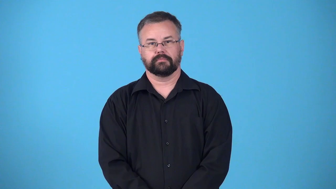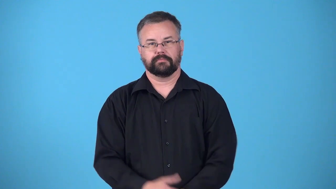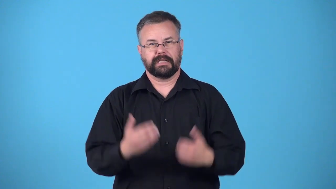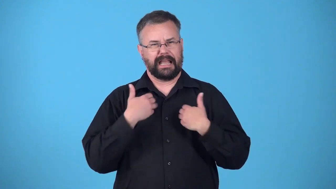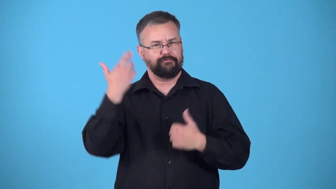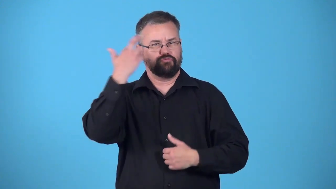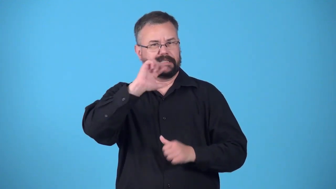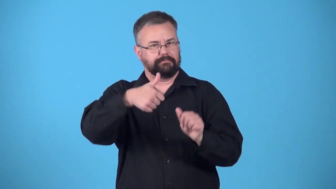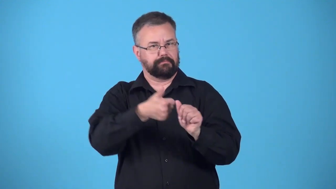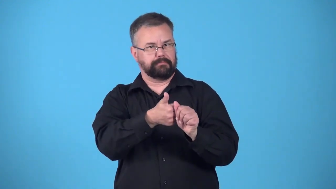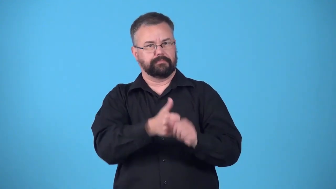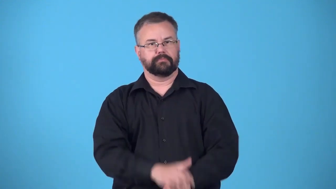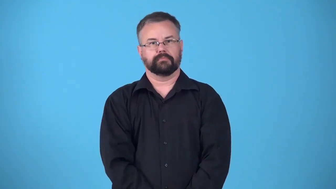behind